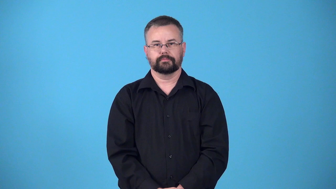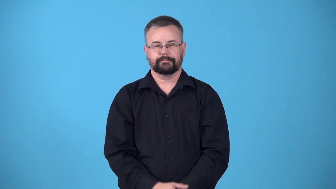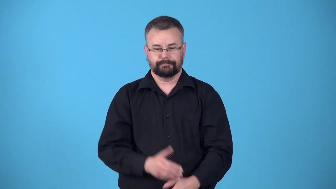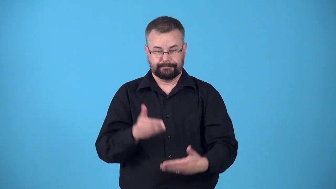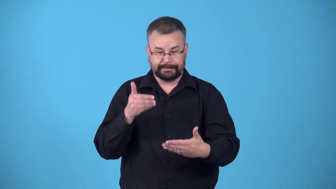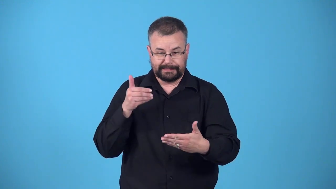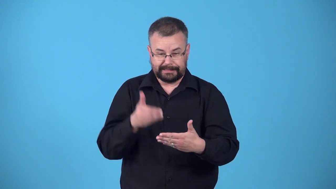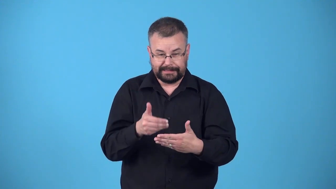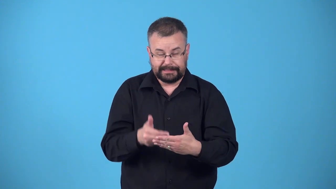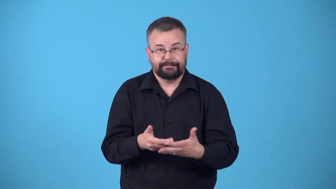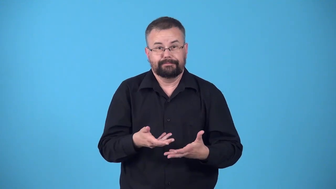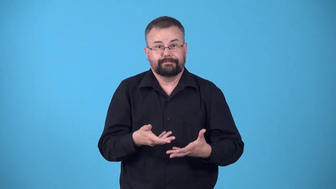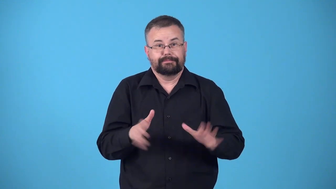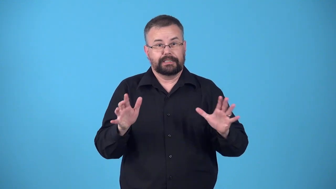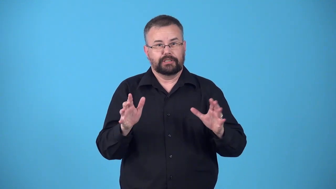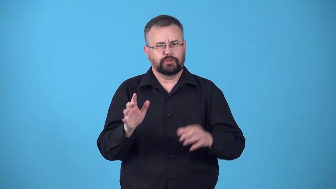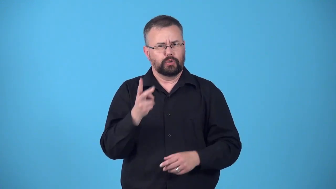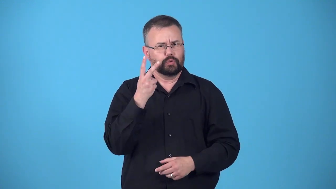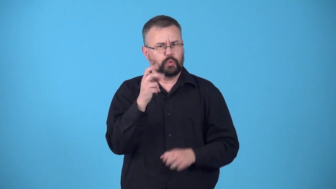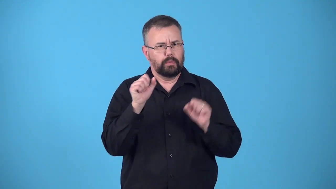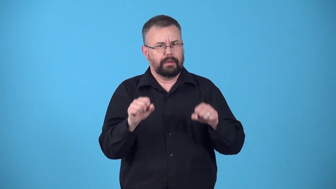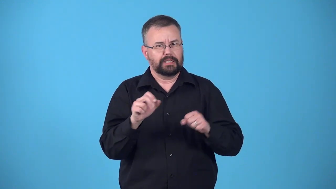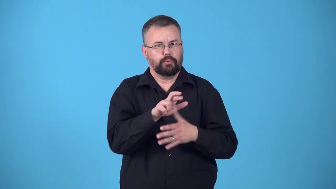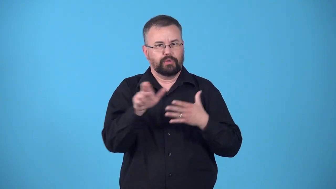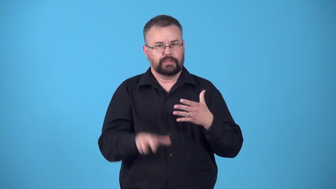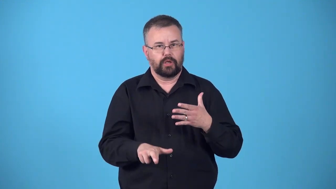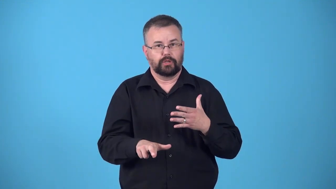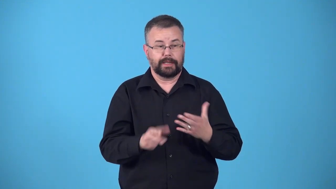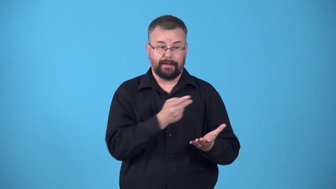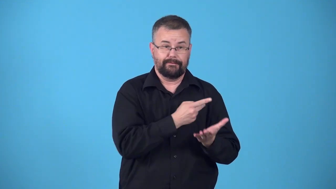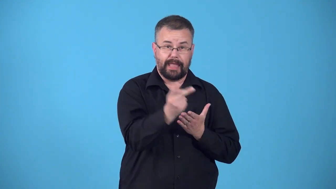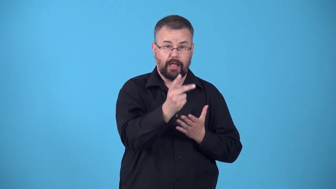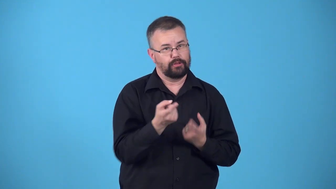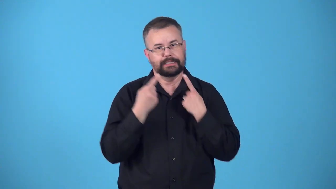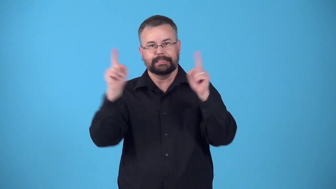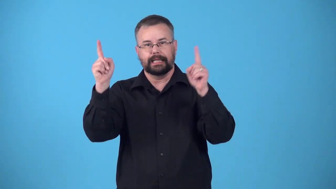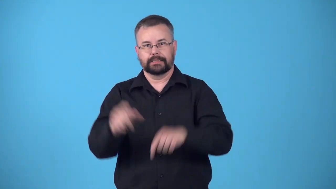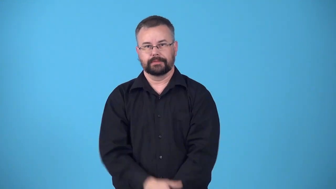do or die